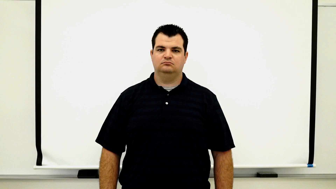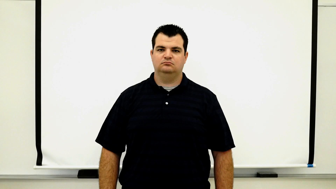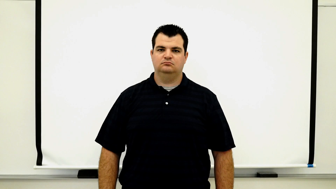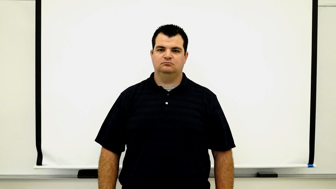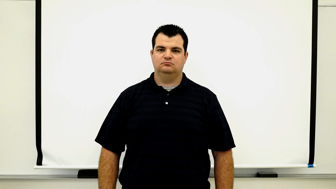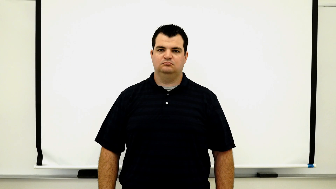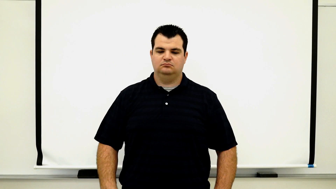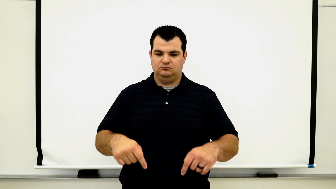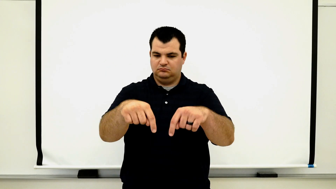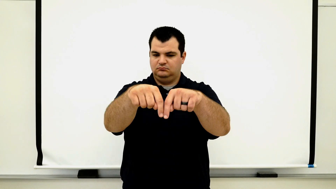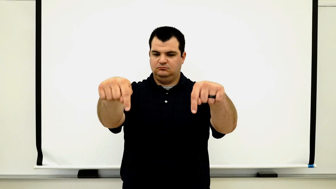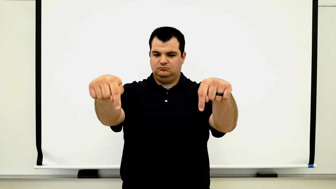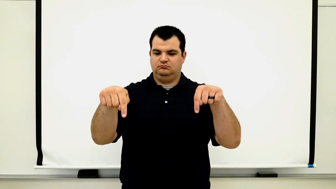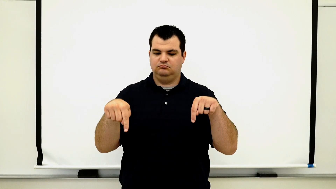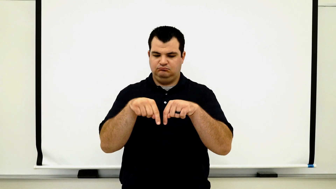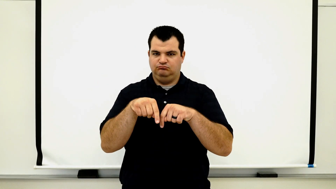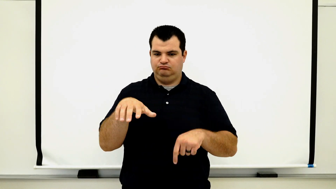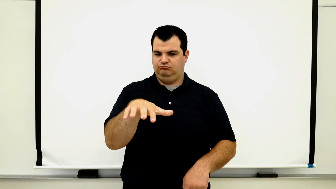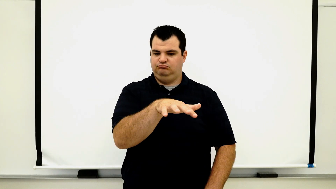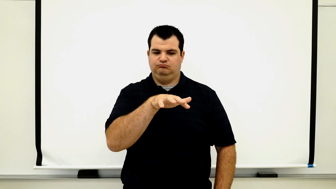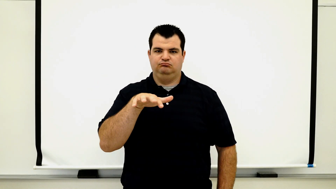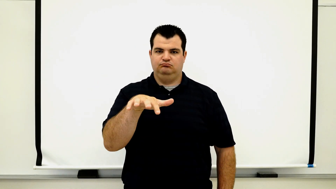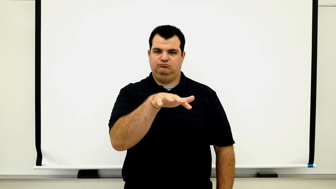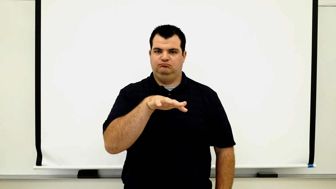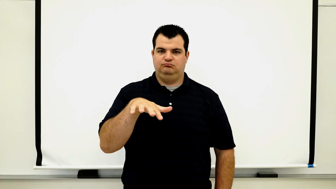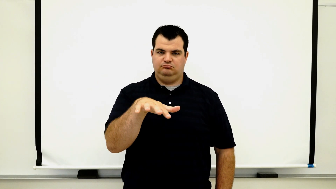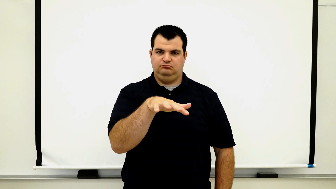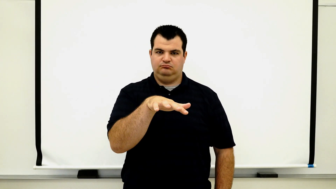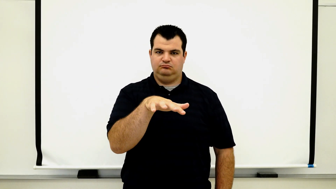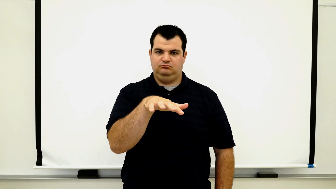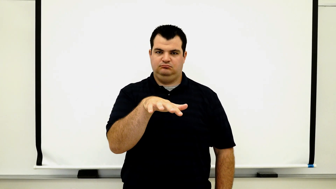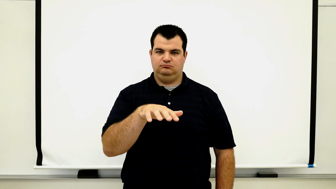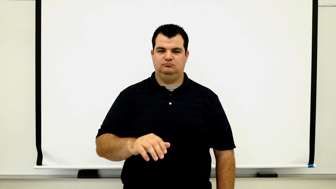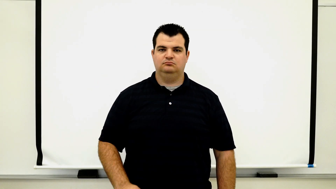Paint